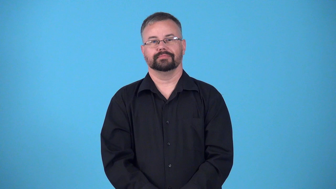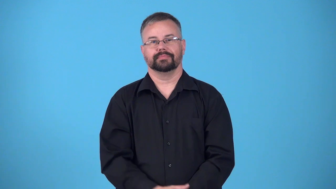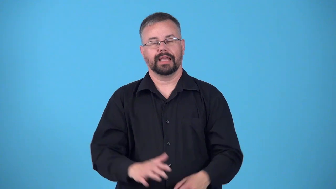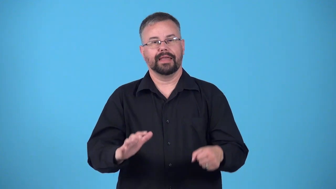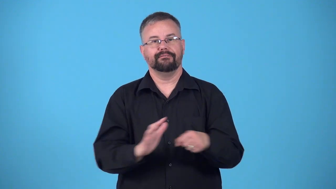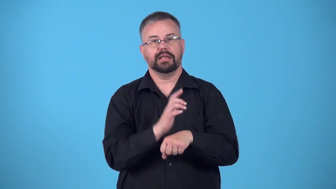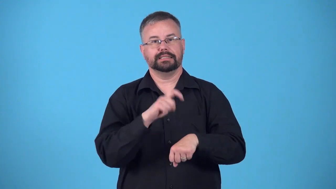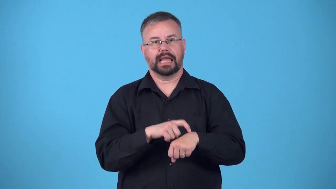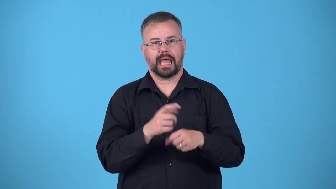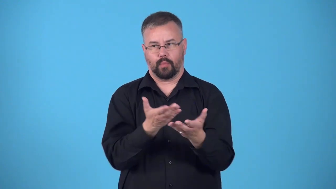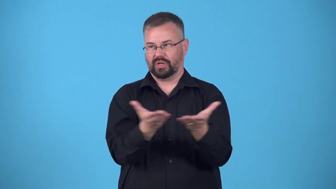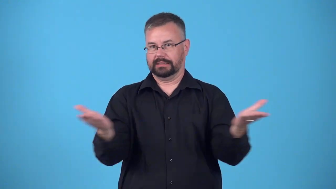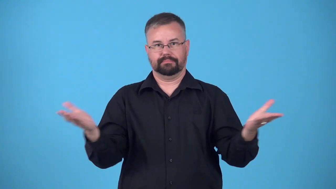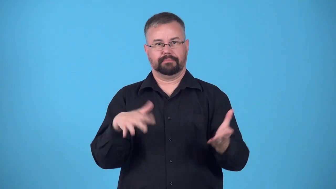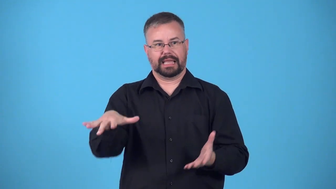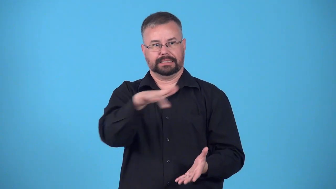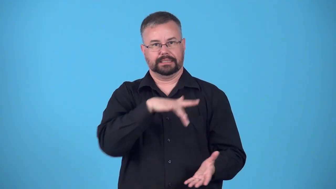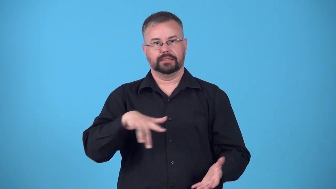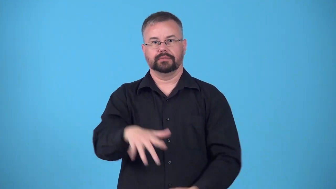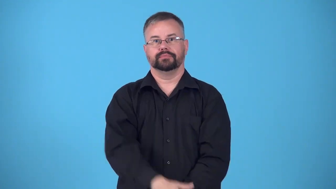take up space